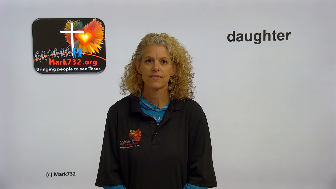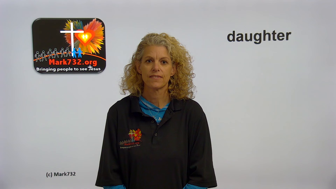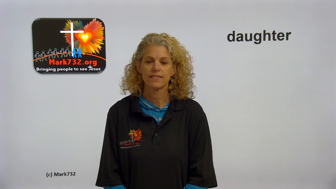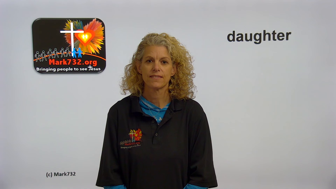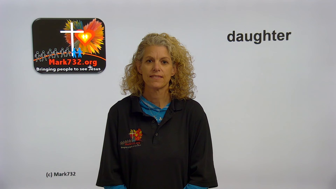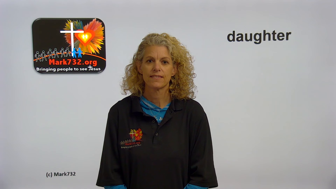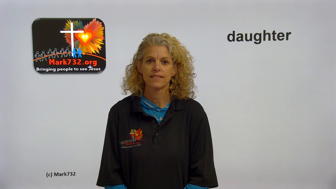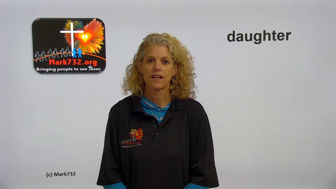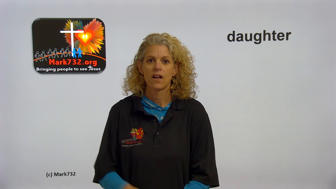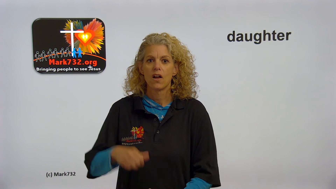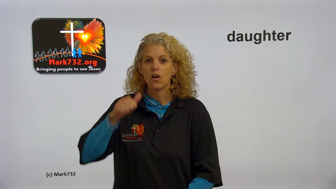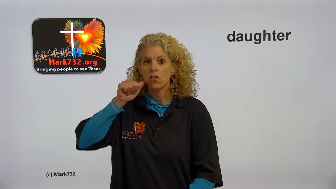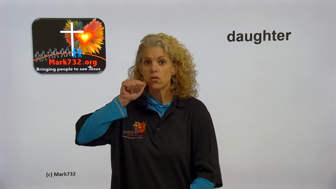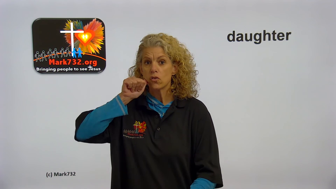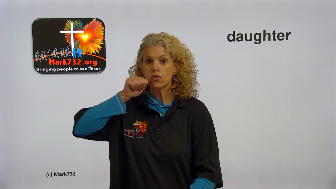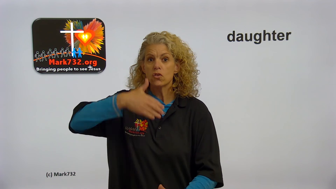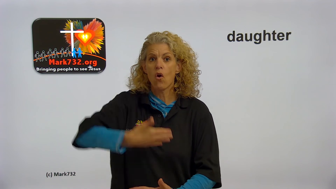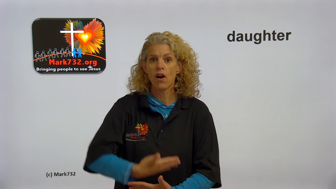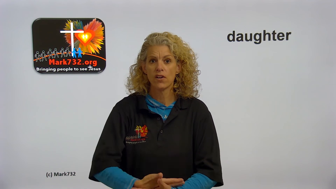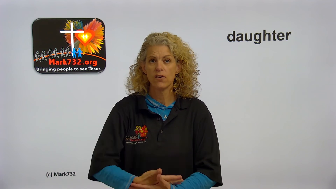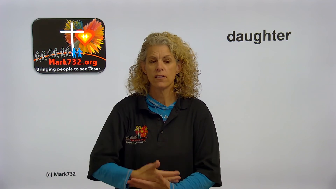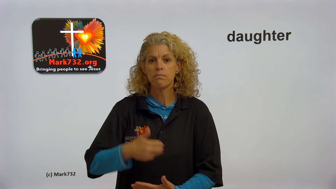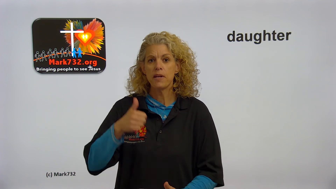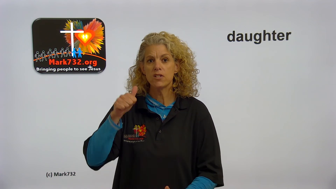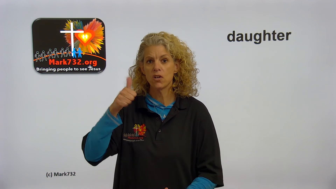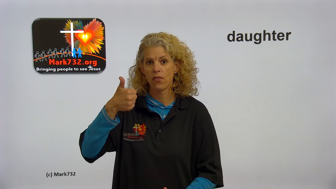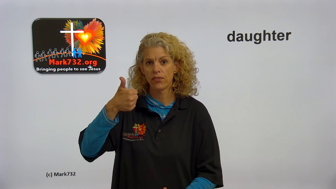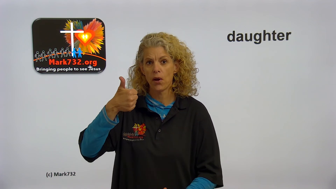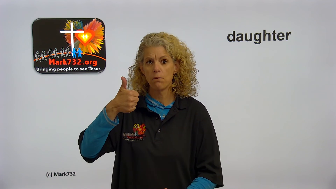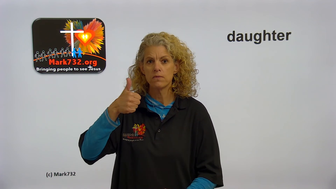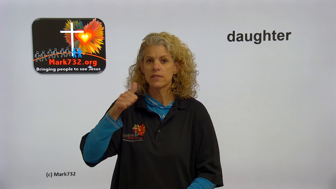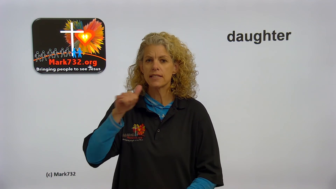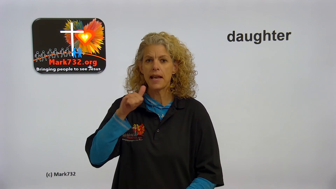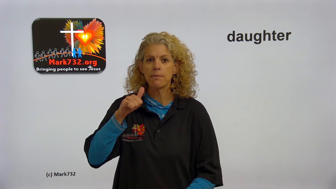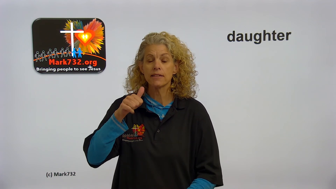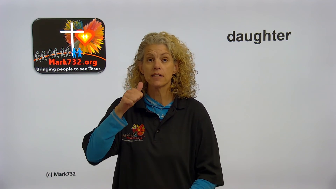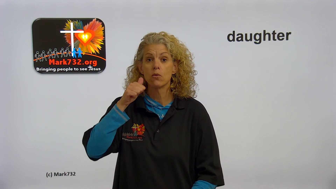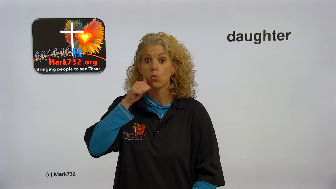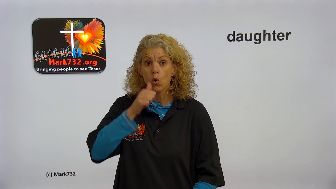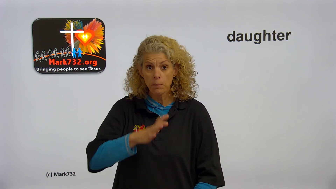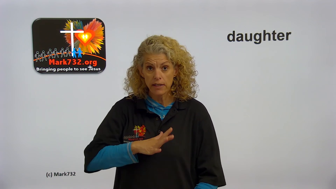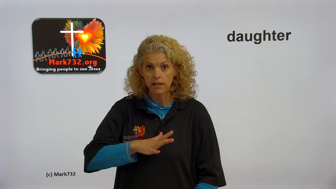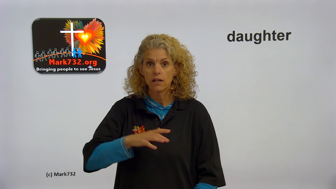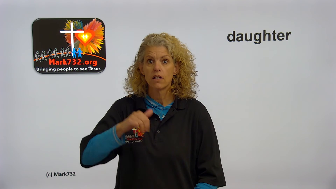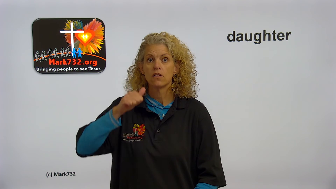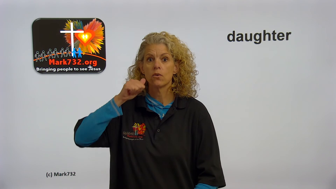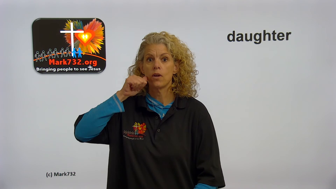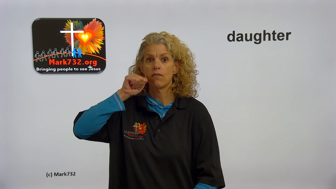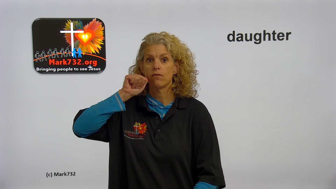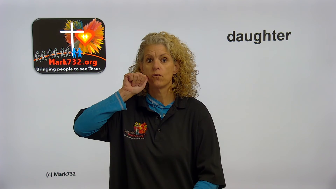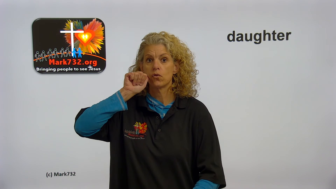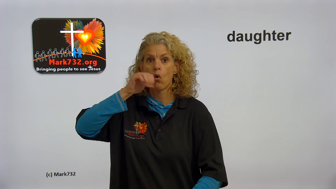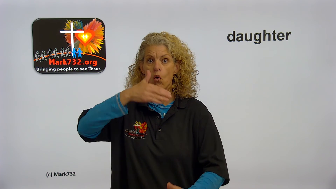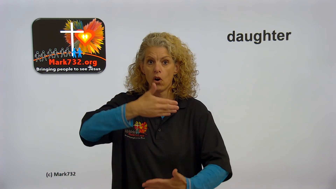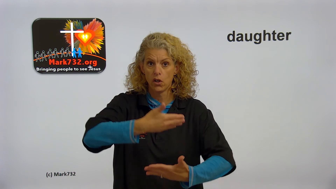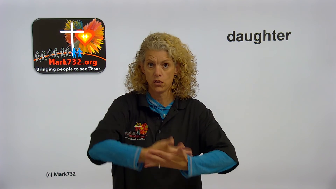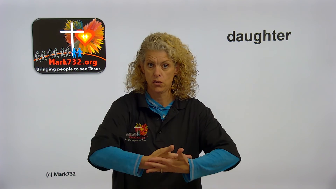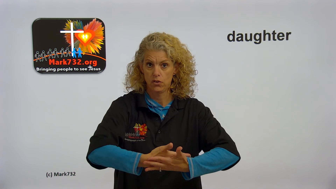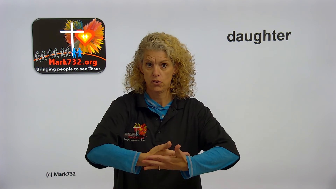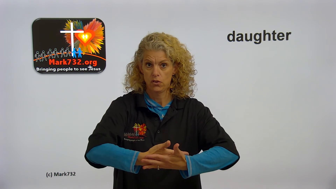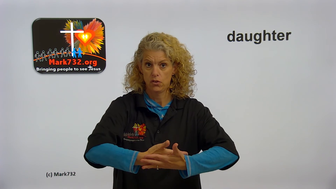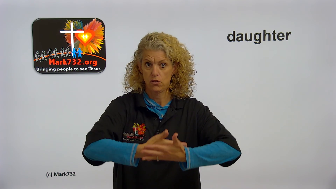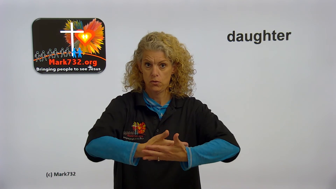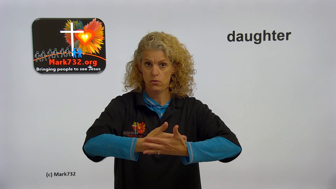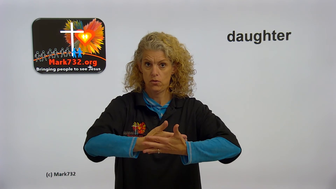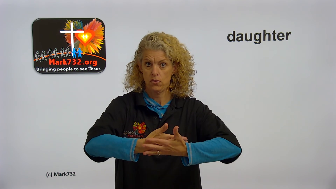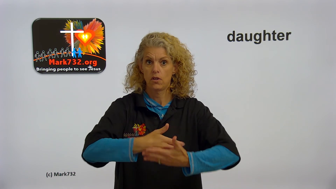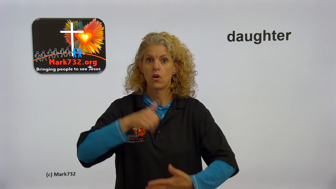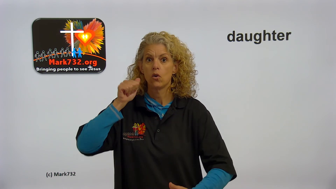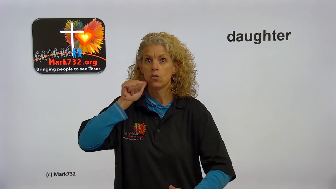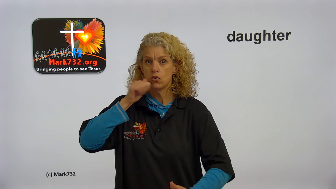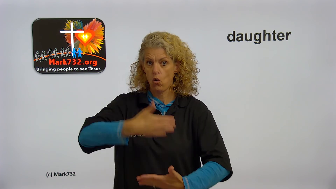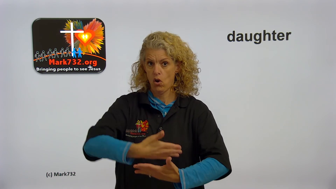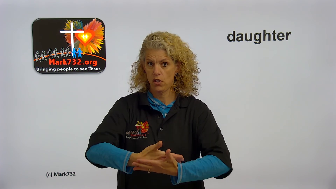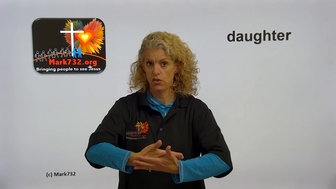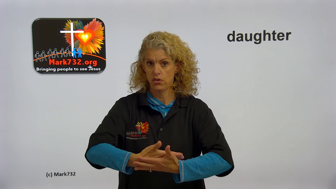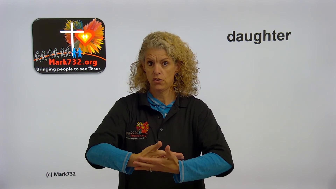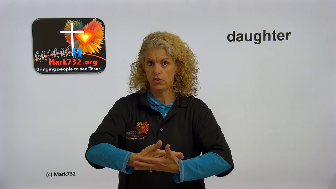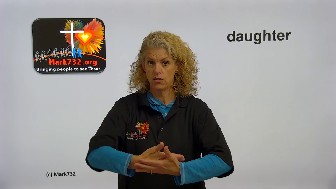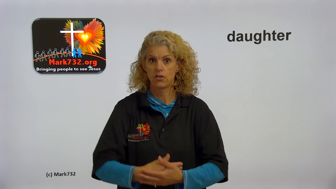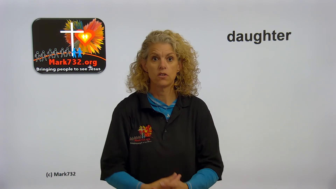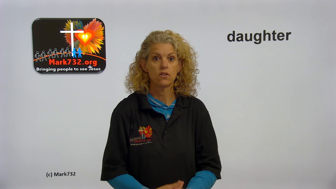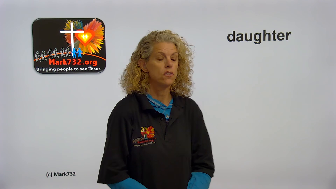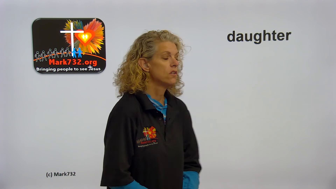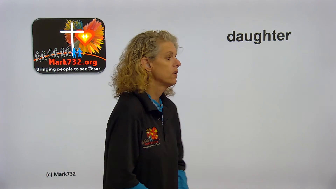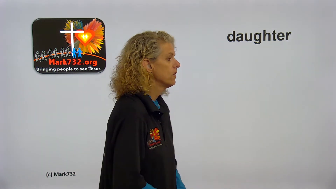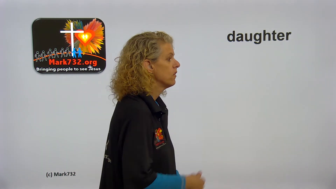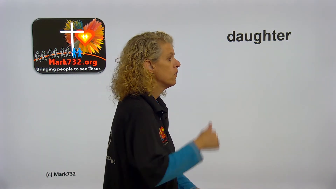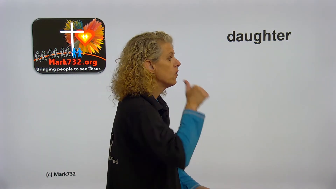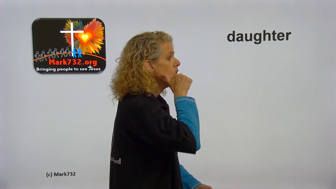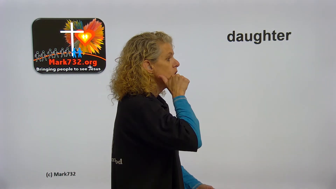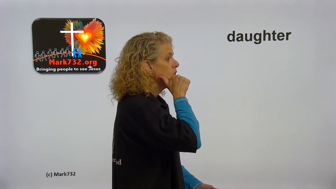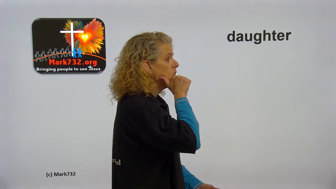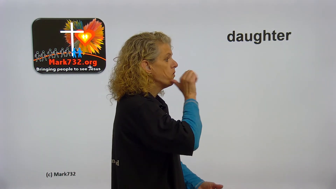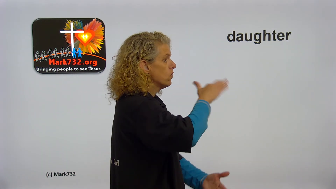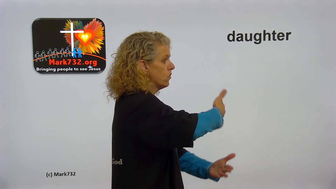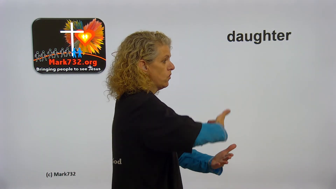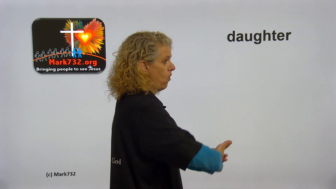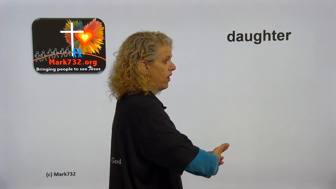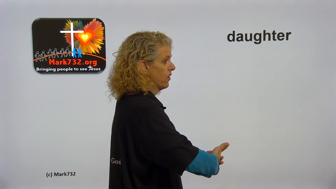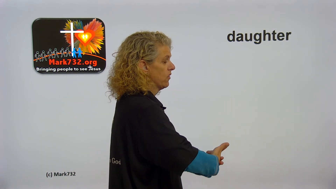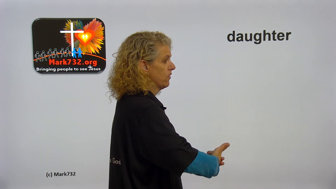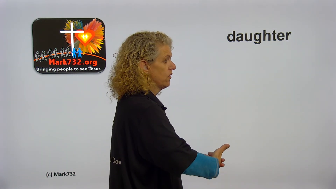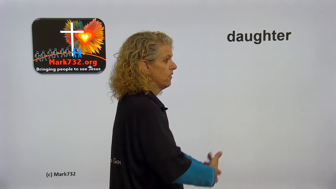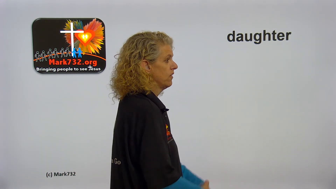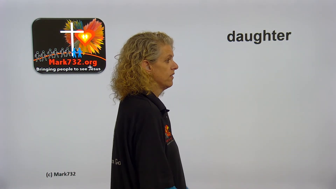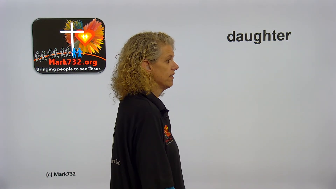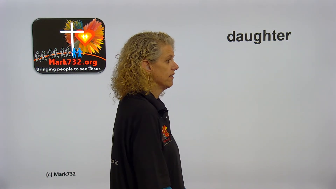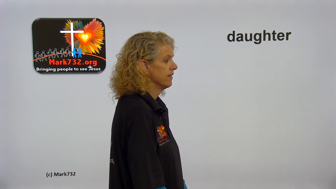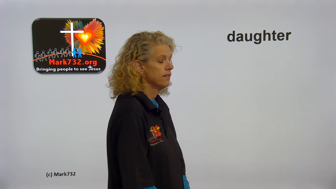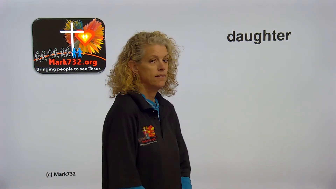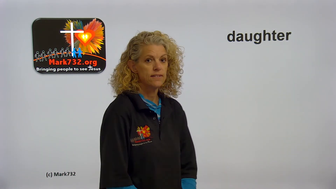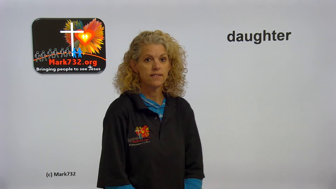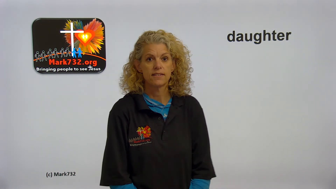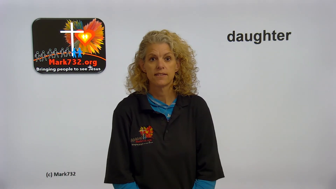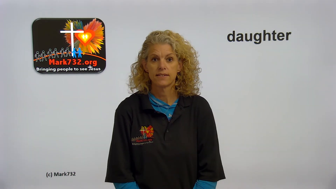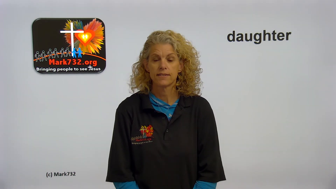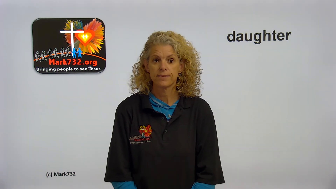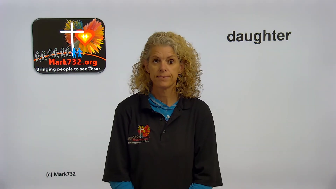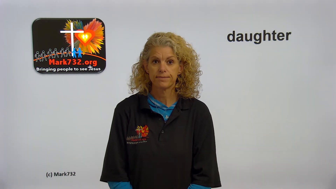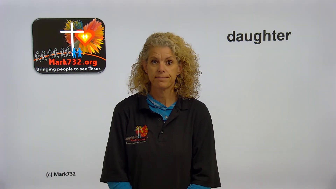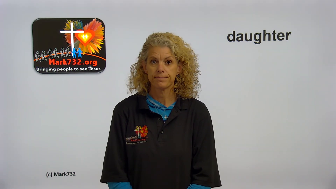daughter